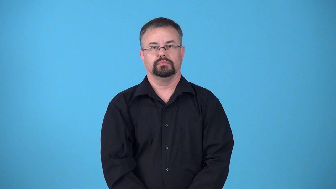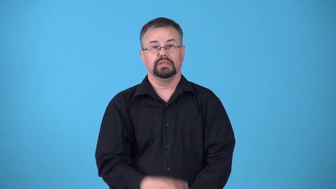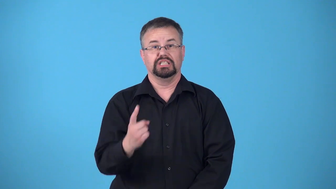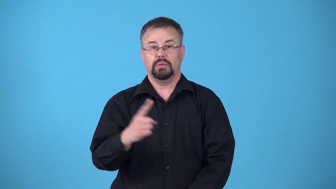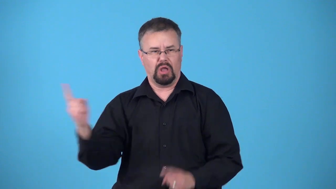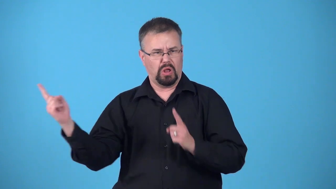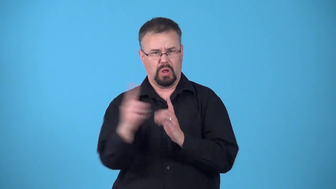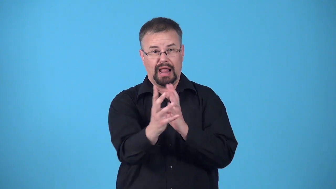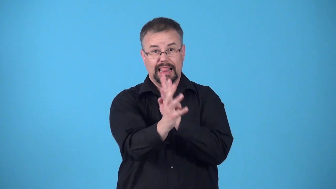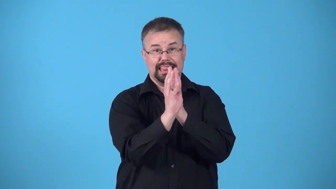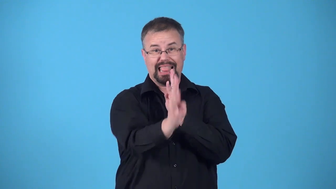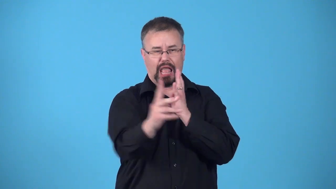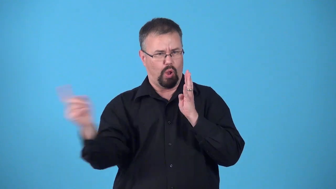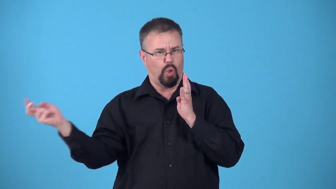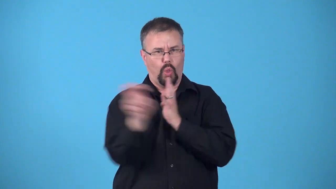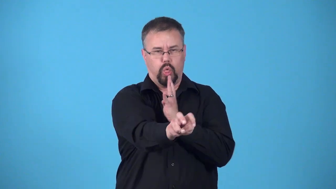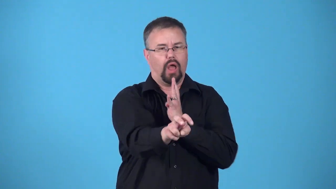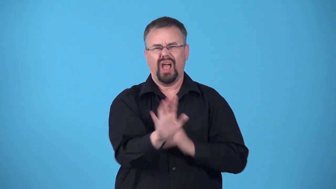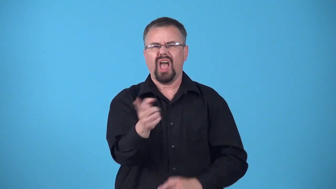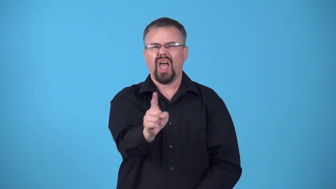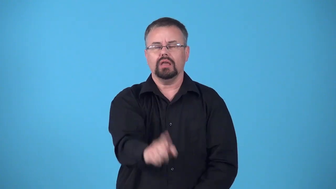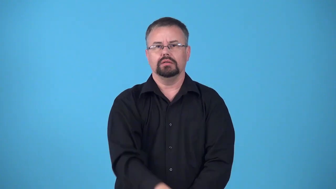queue jumping, line jumping, cutting in line